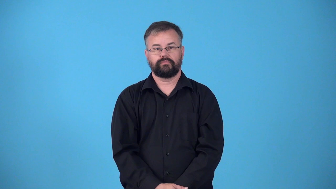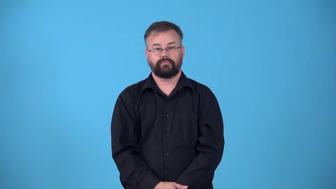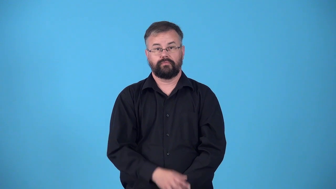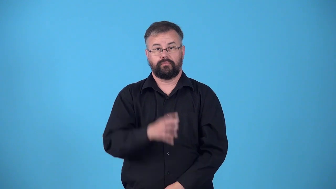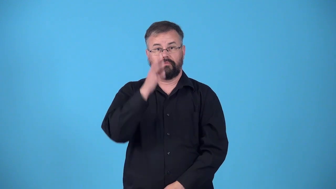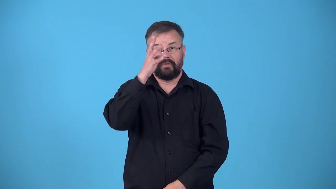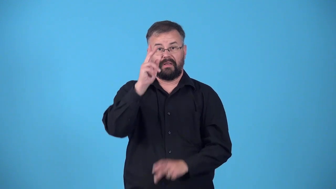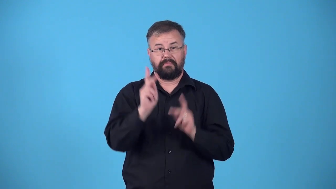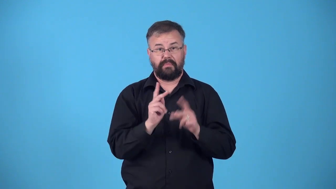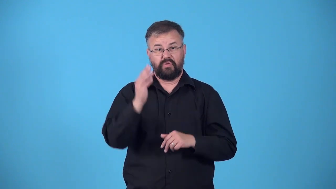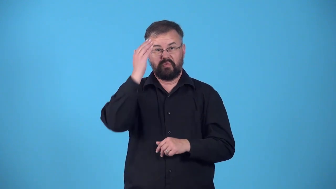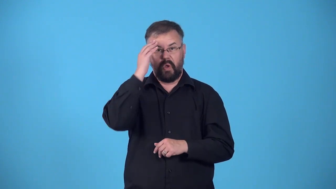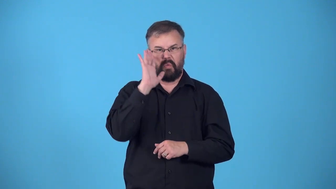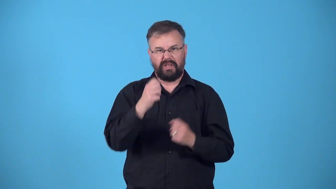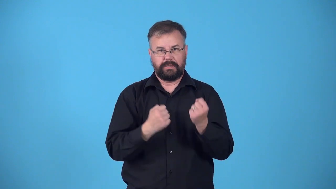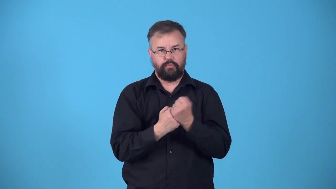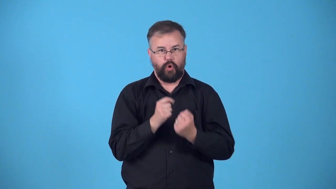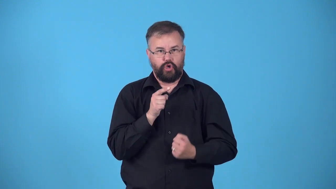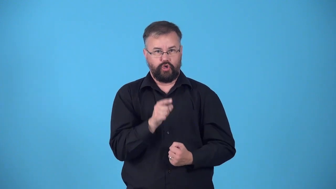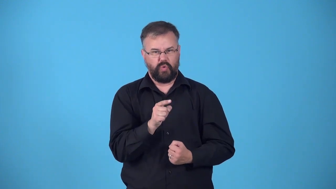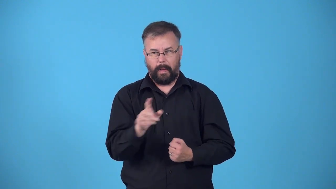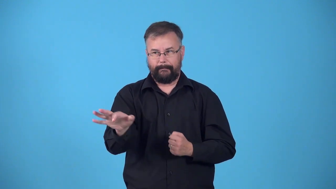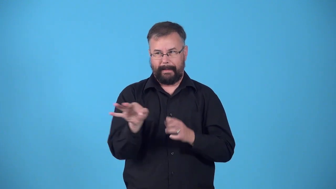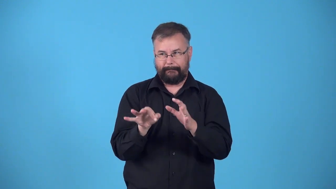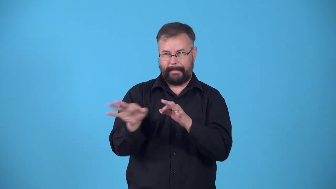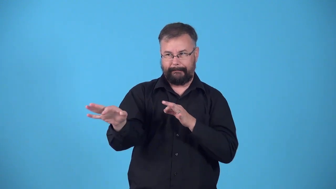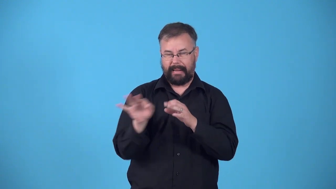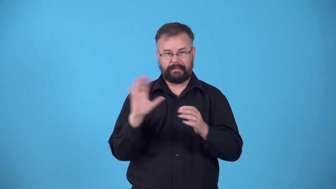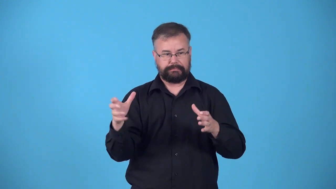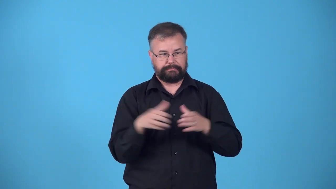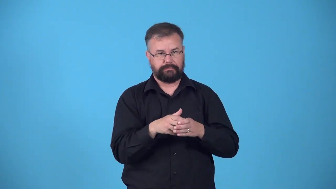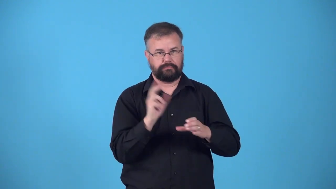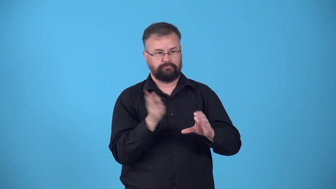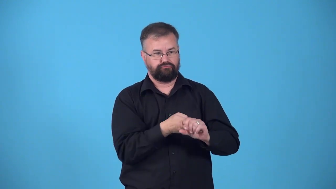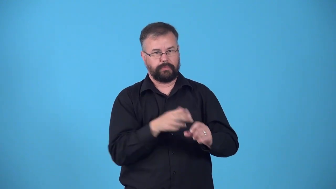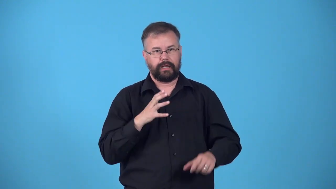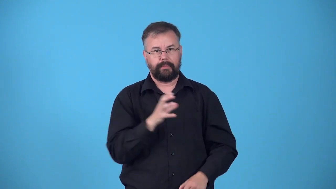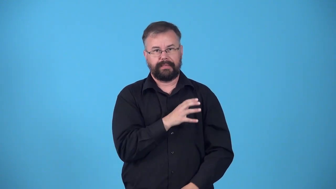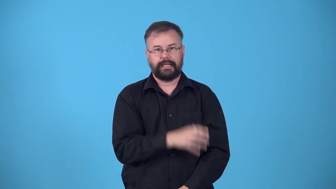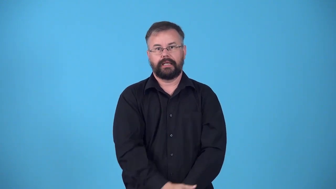pack